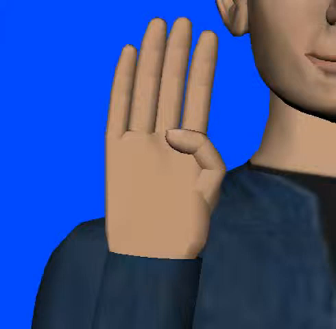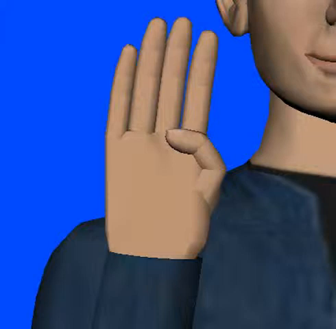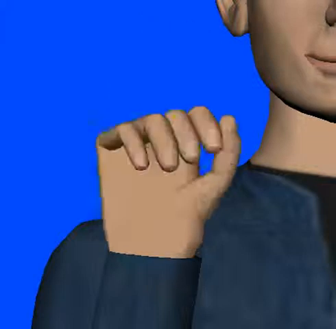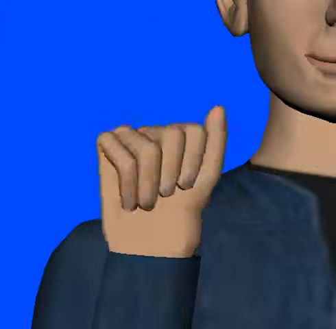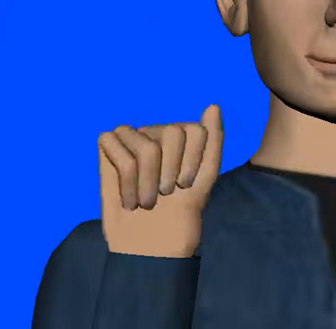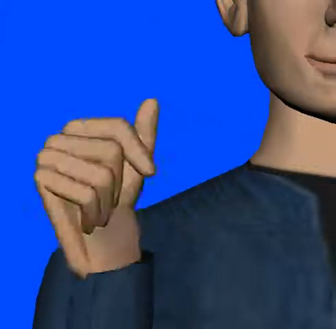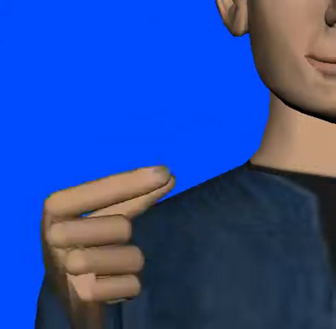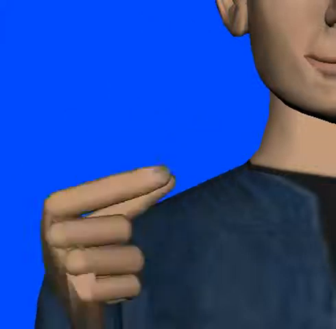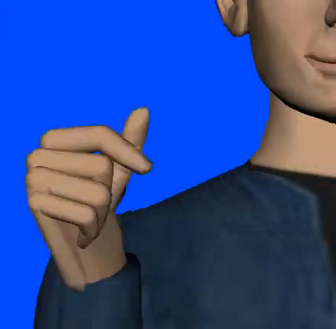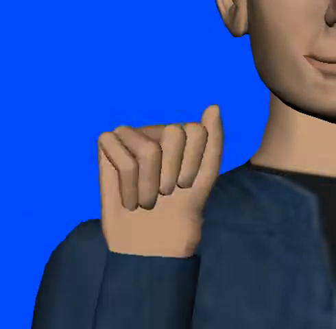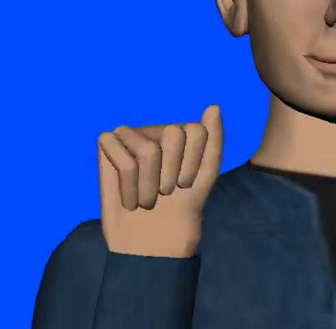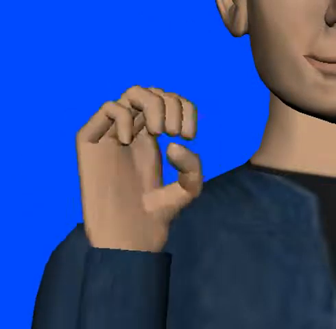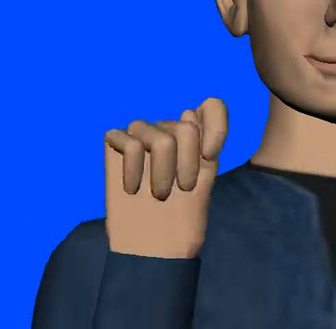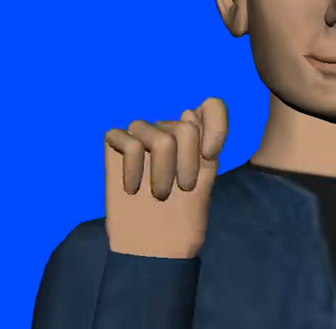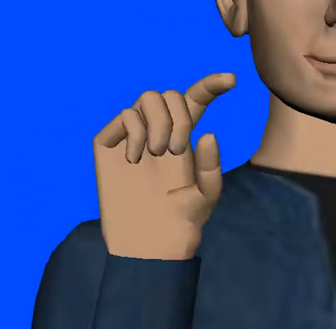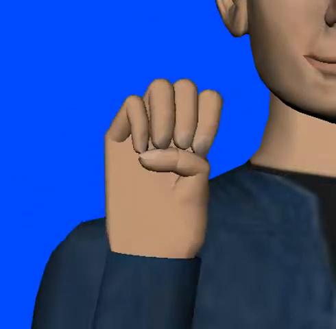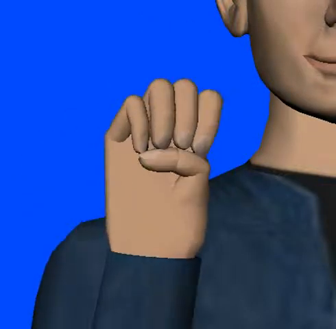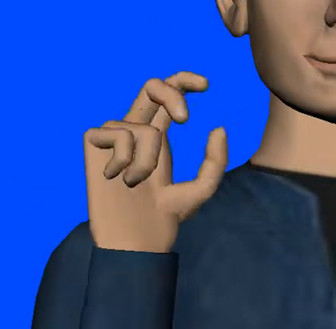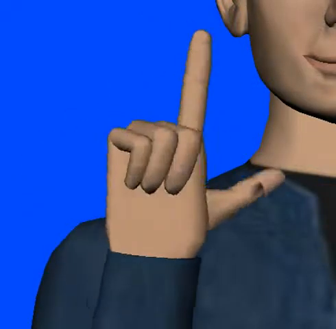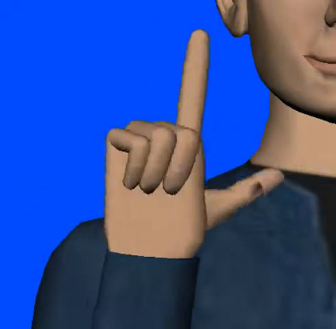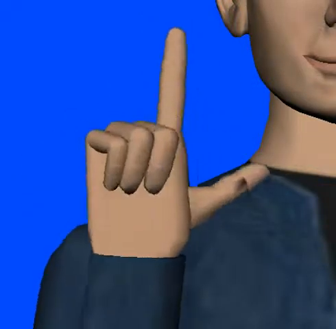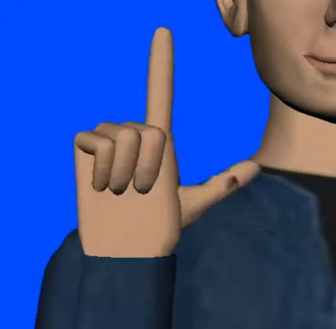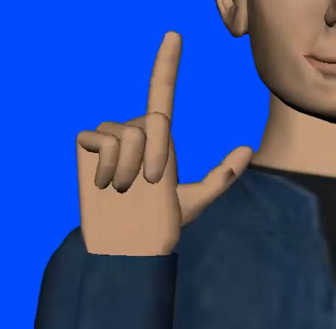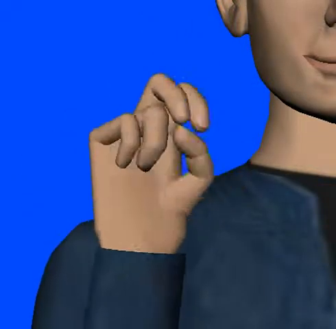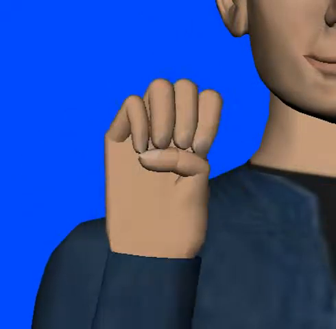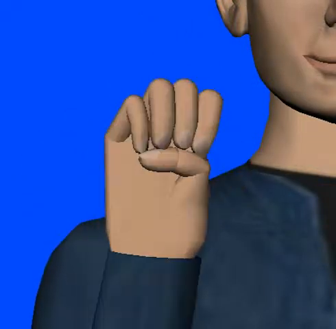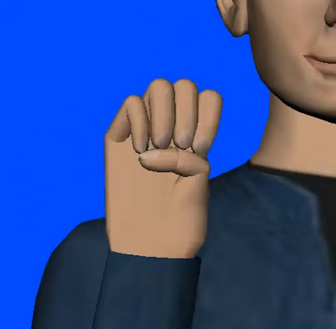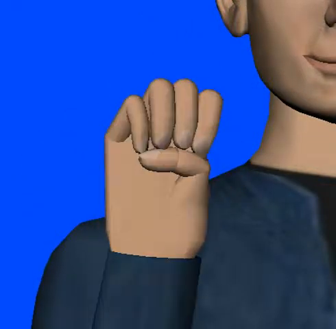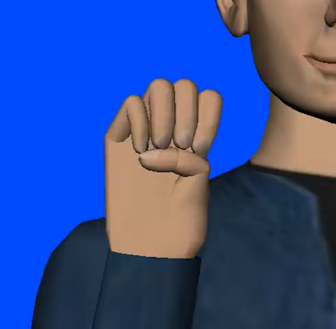bagatelle